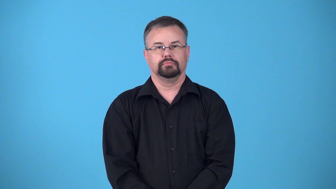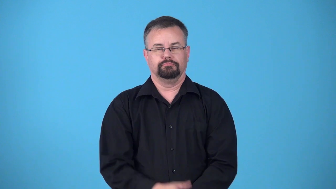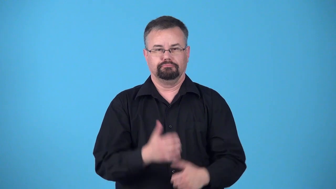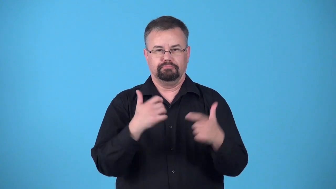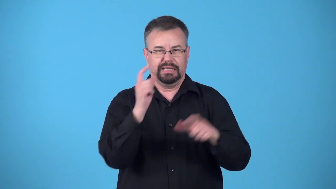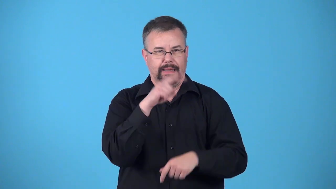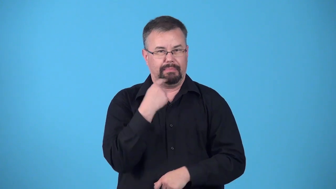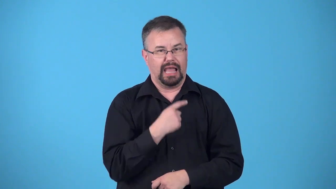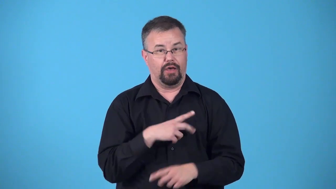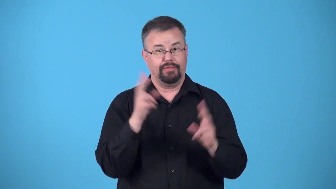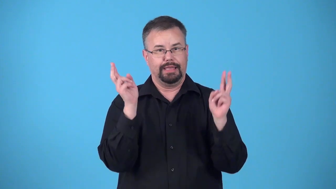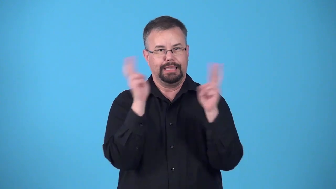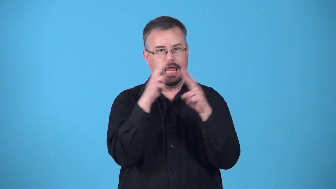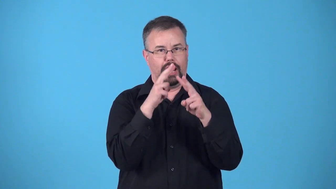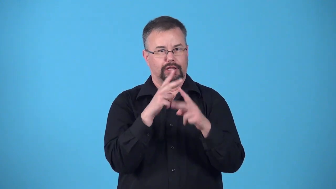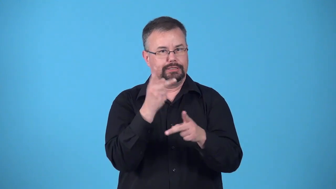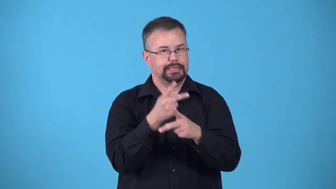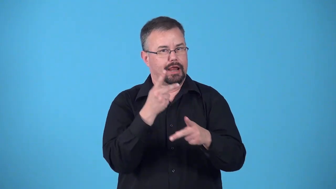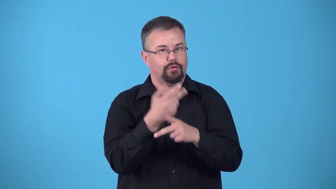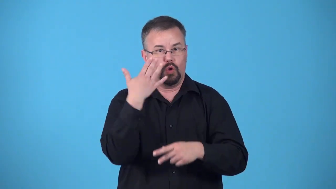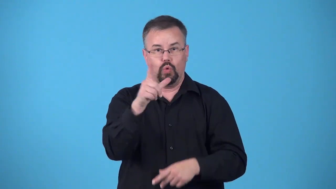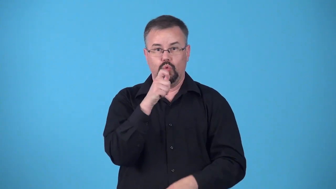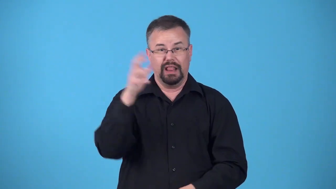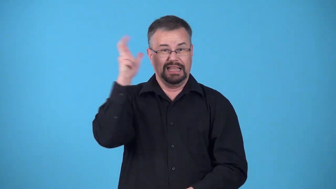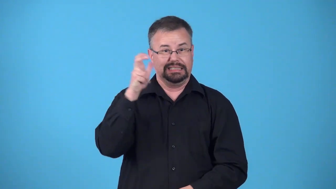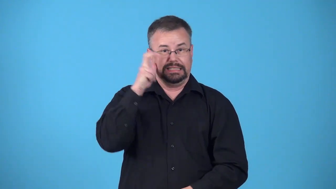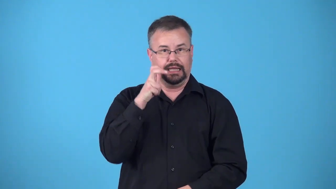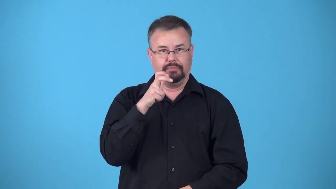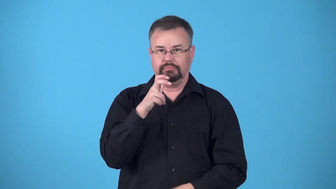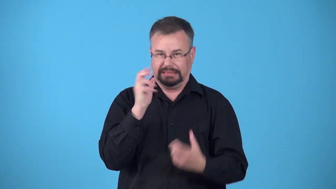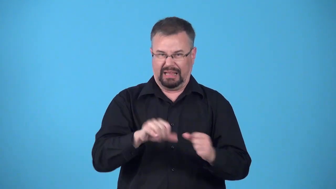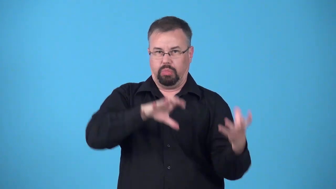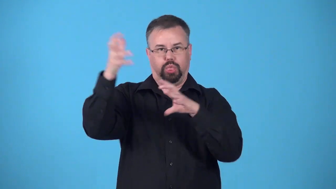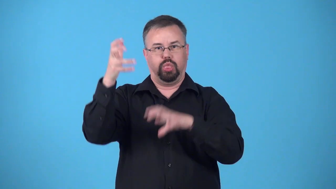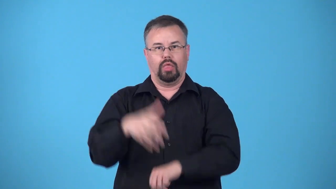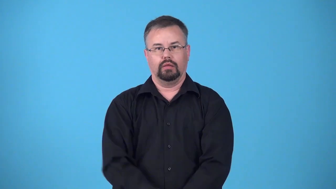loose lips sink ships